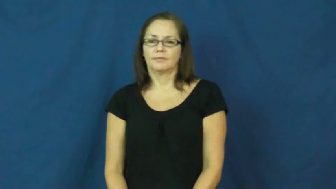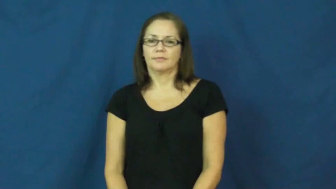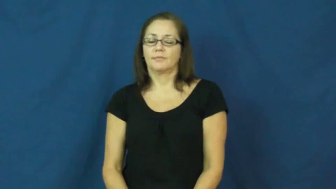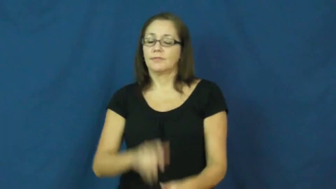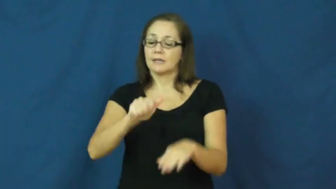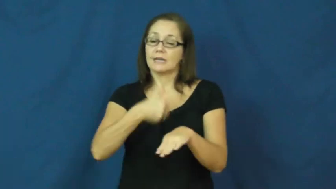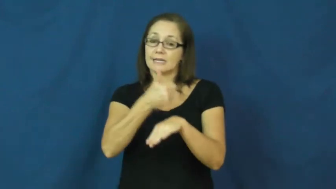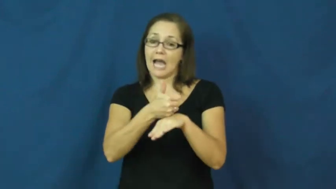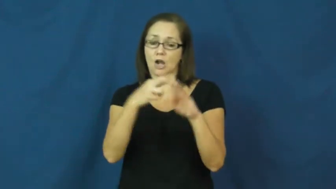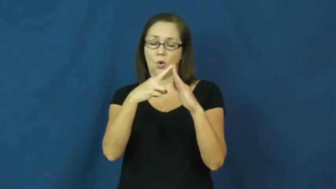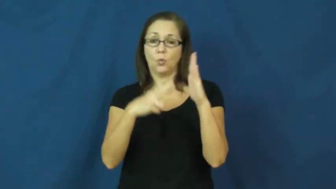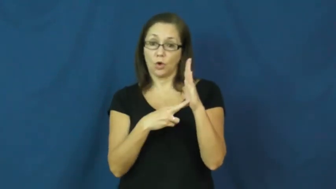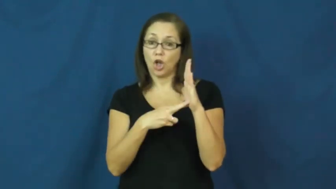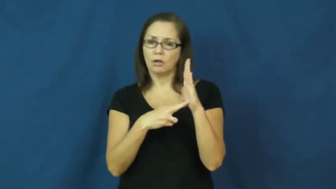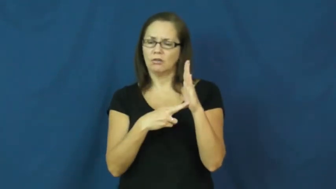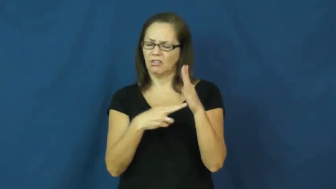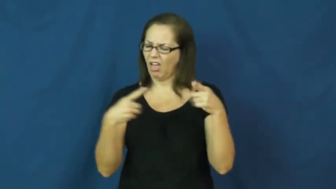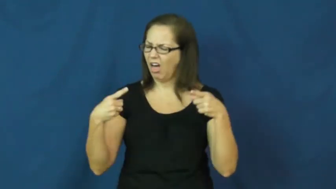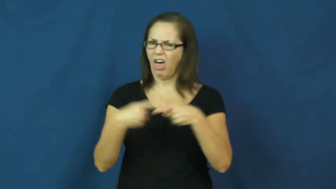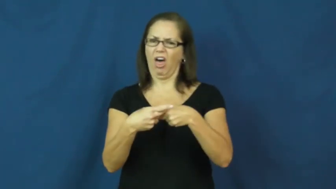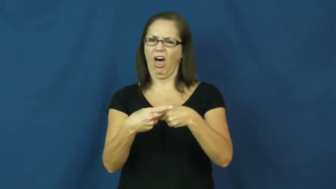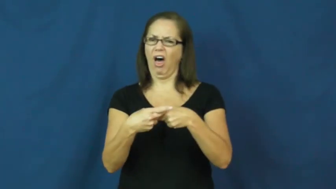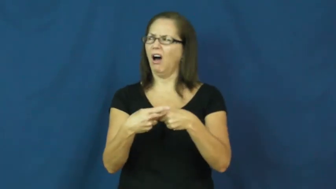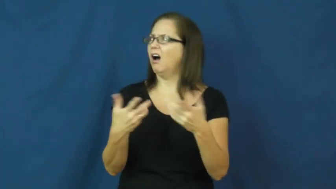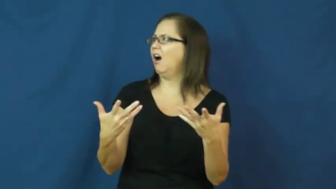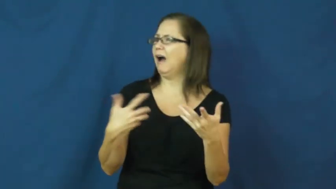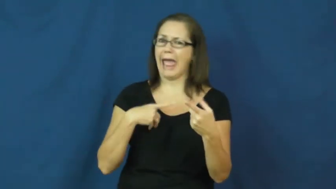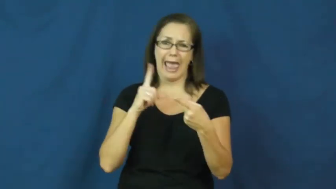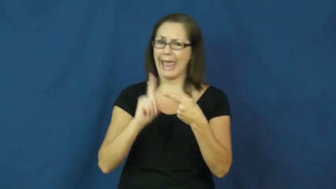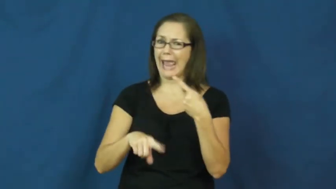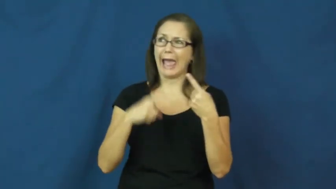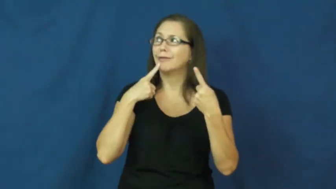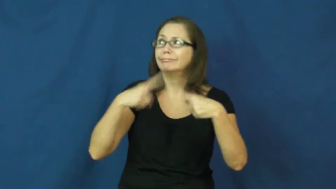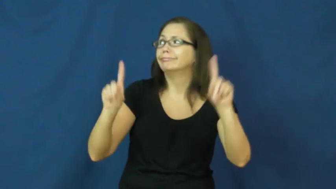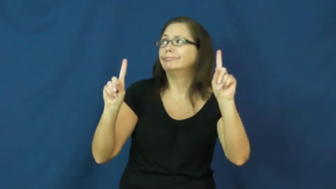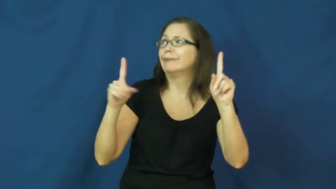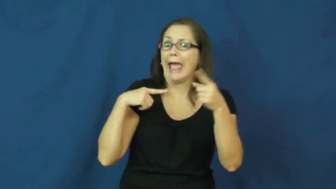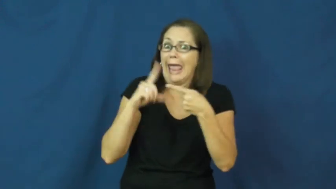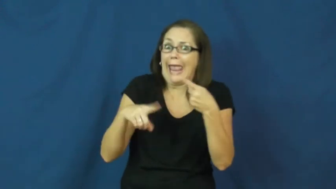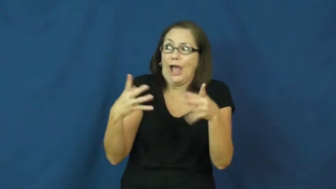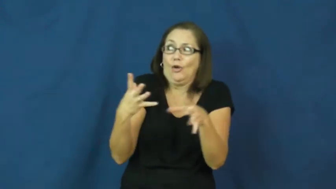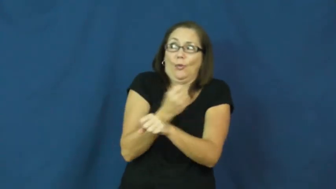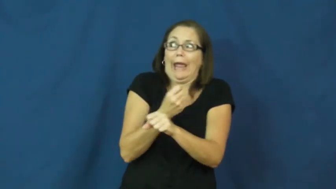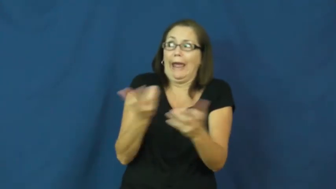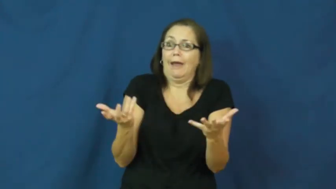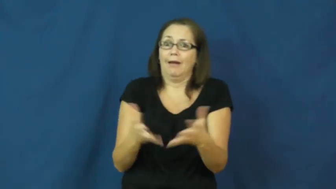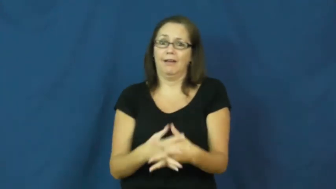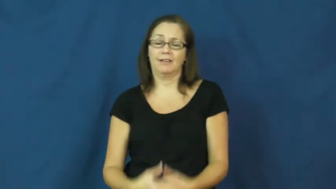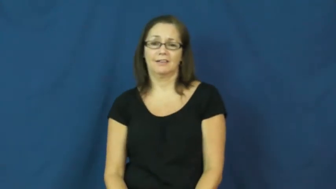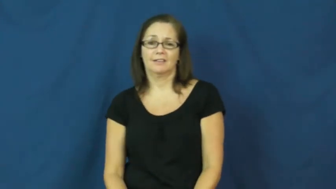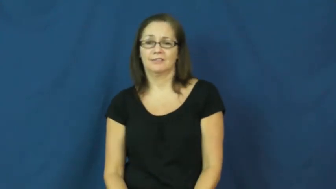catch22